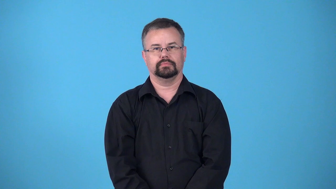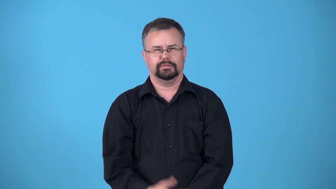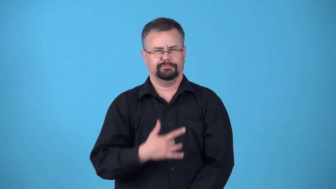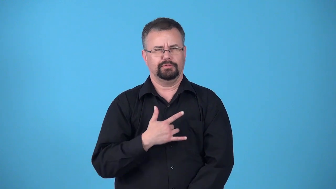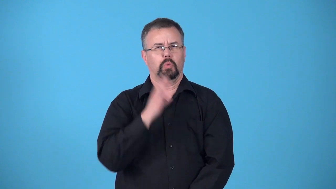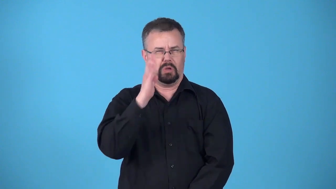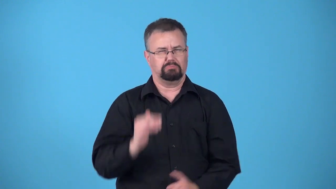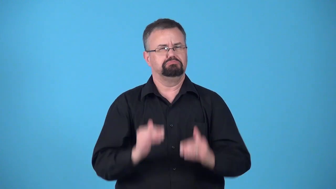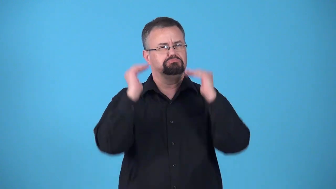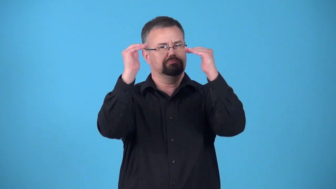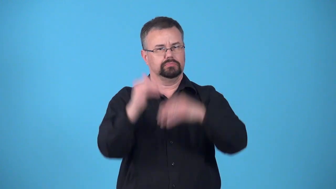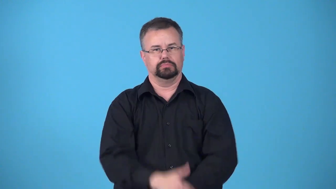shoe in